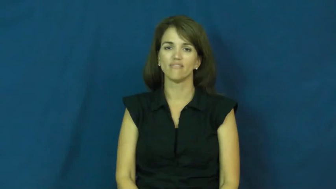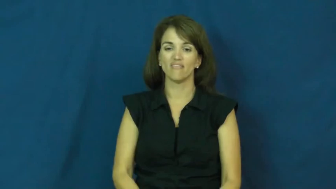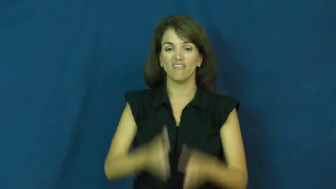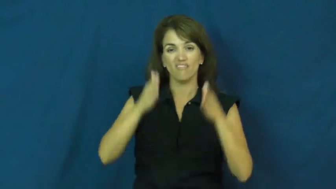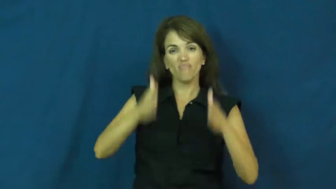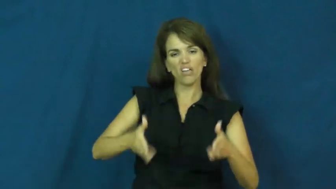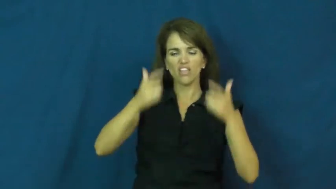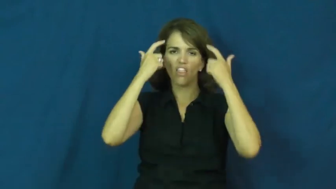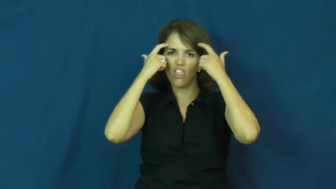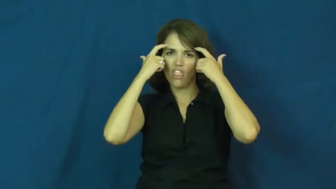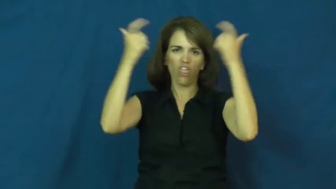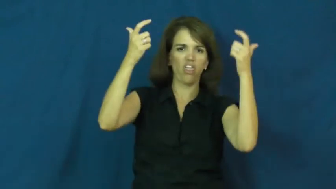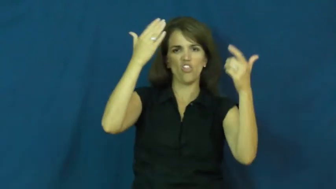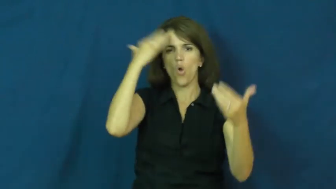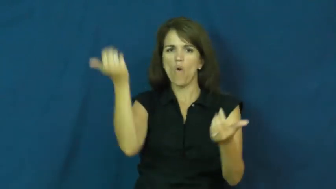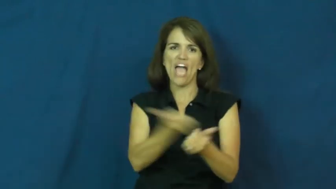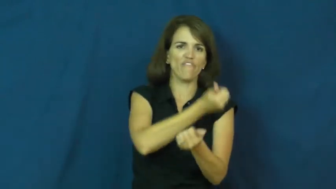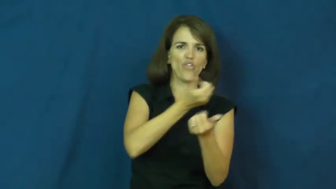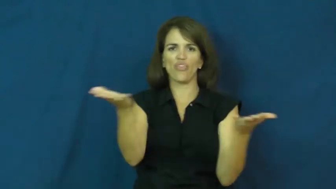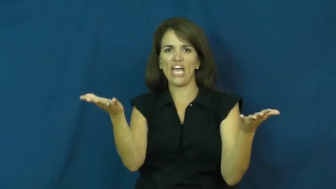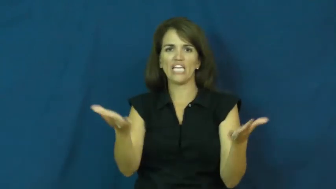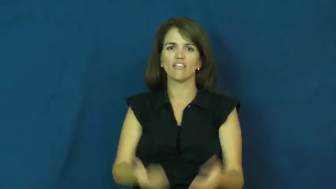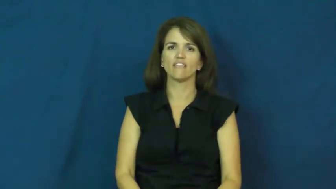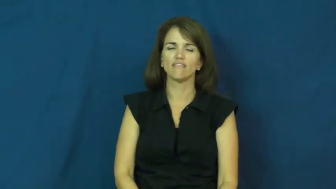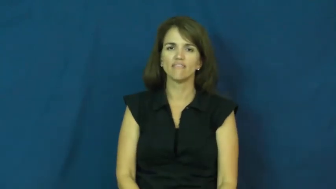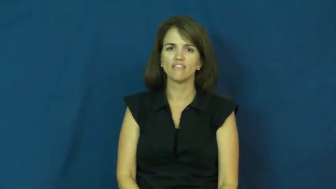full of oneself